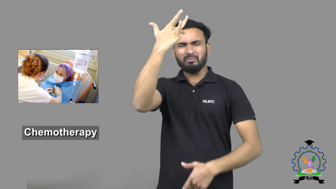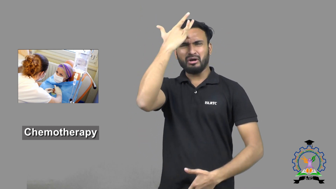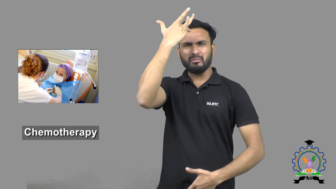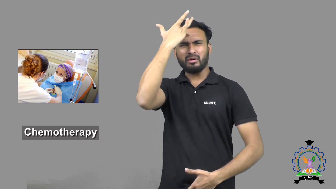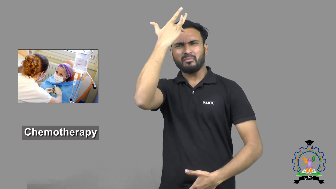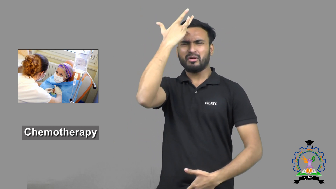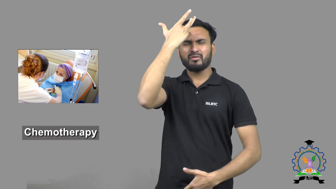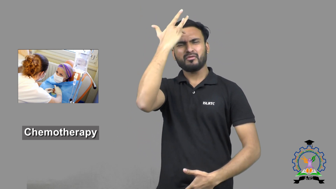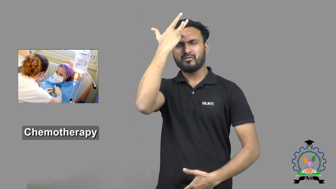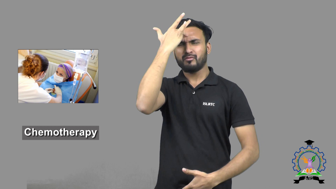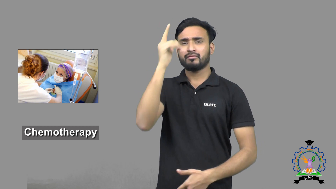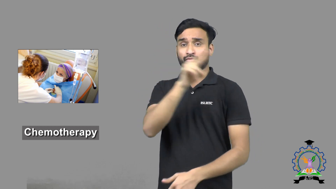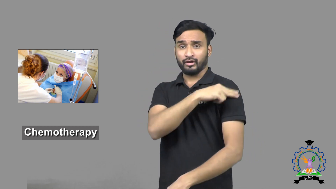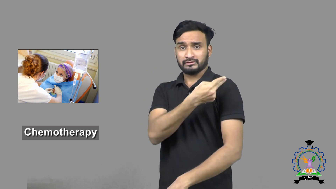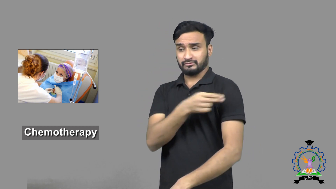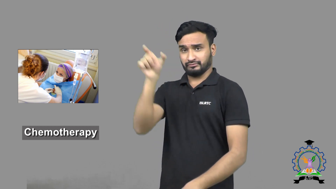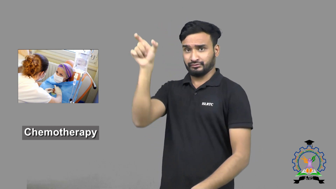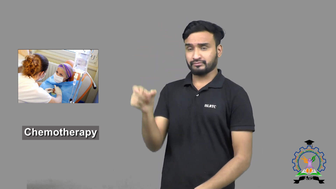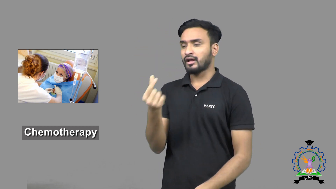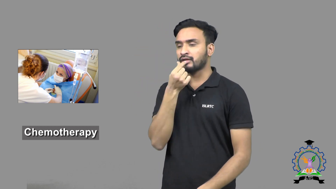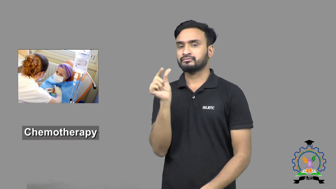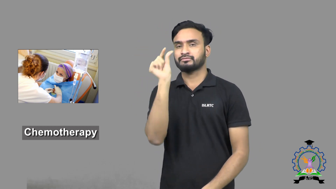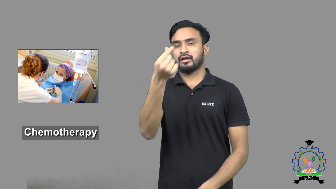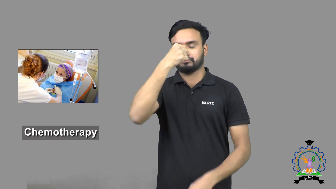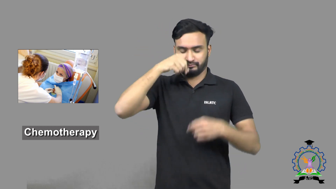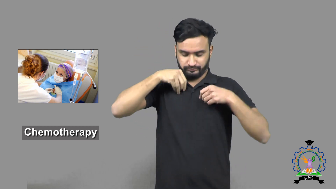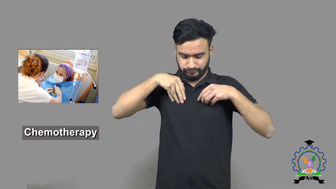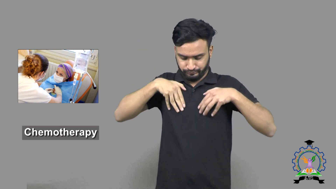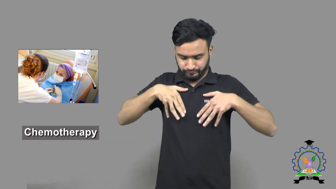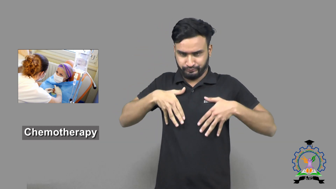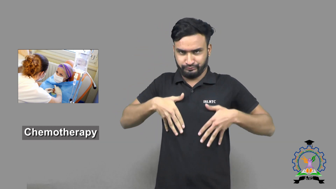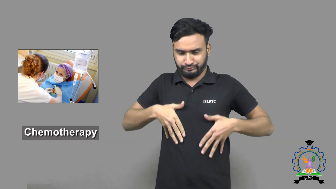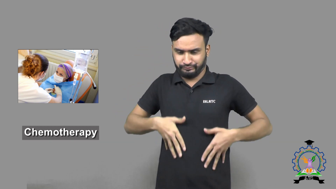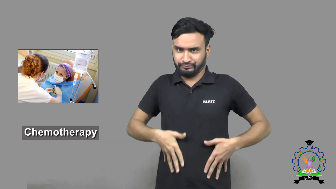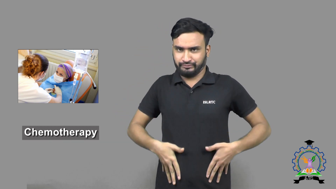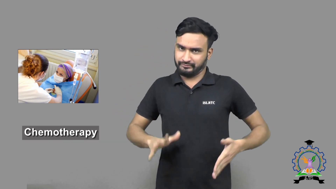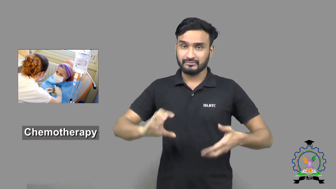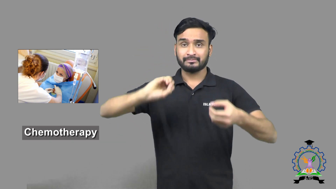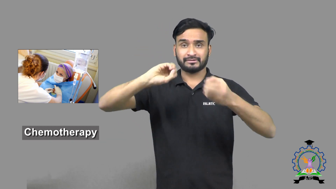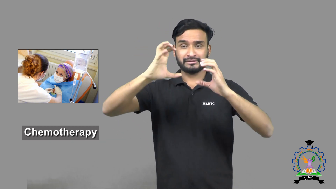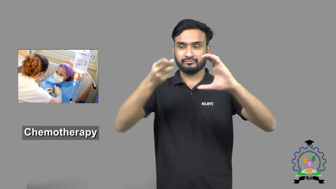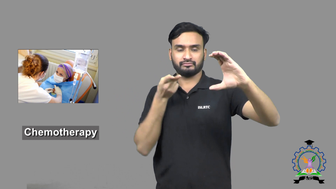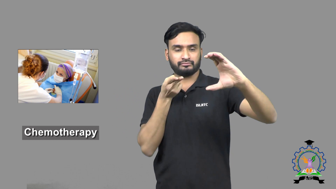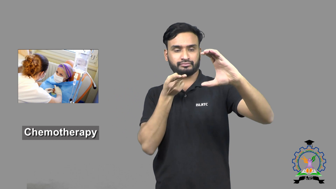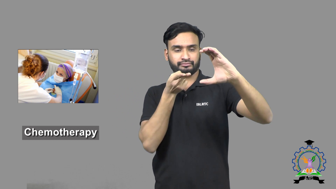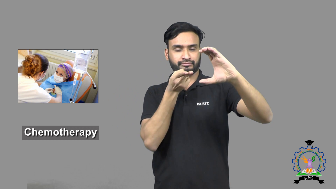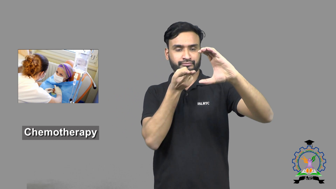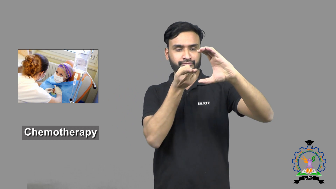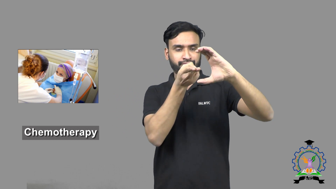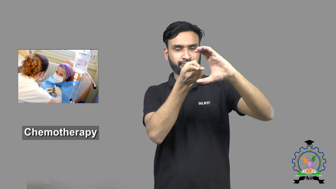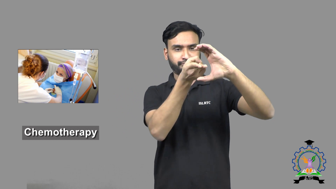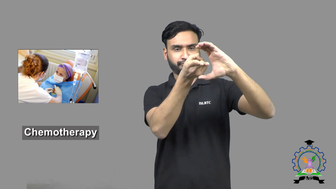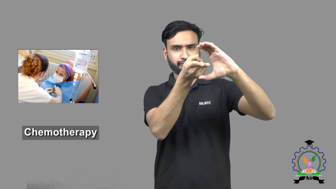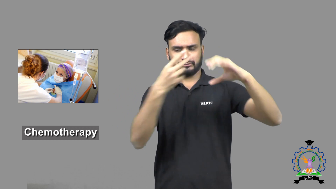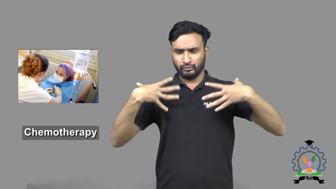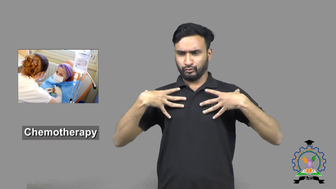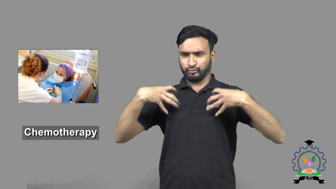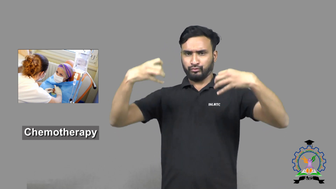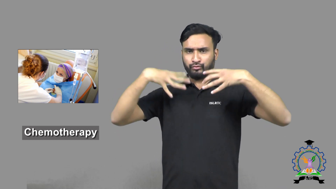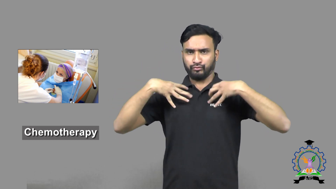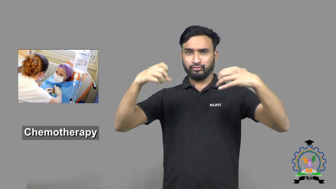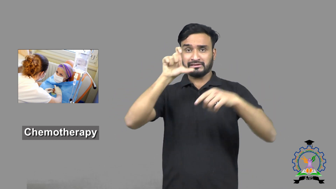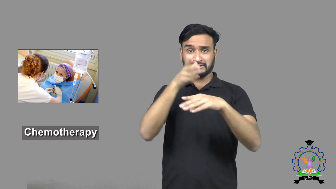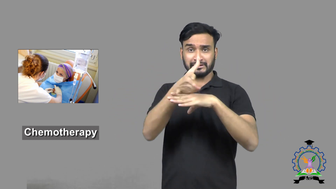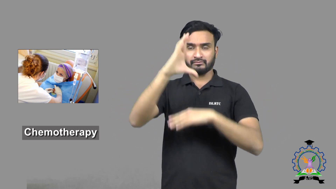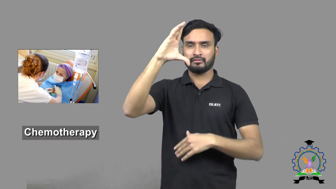Chemotherapy